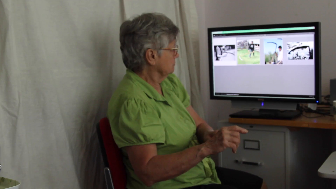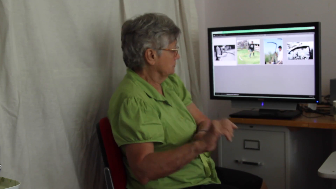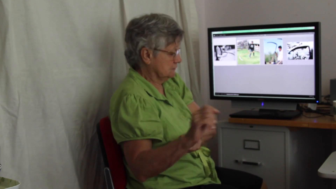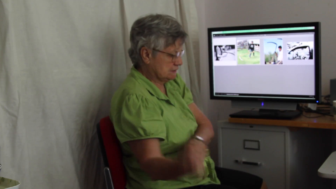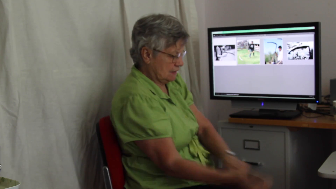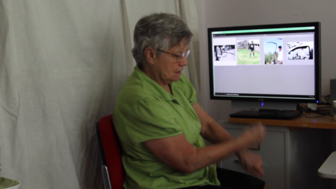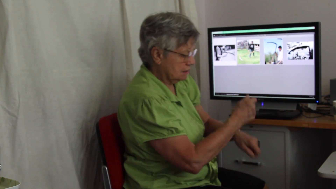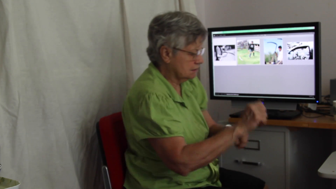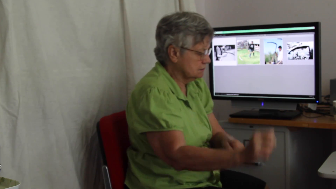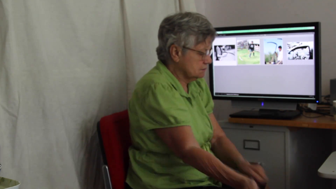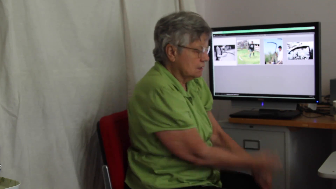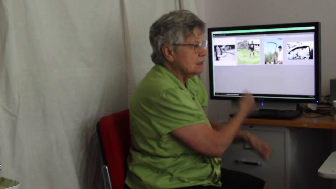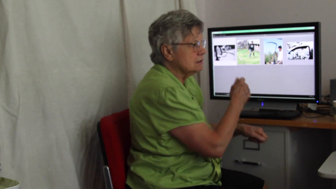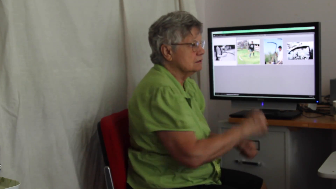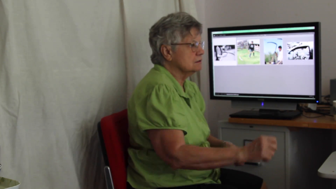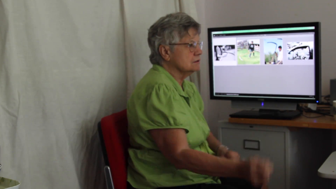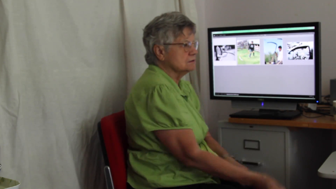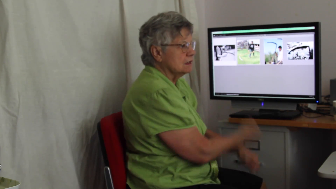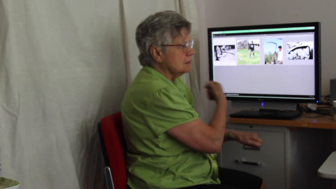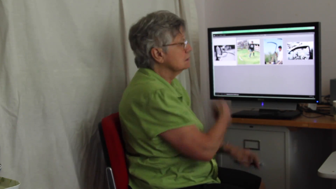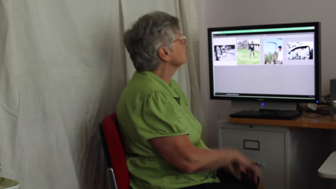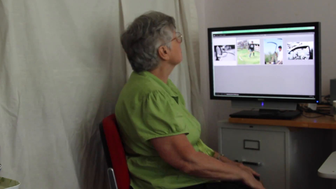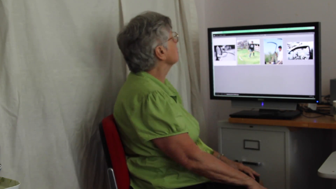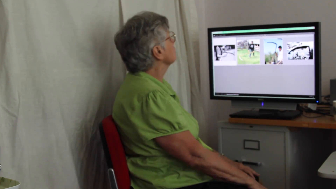SCYTHE